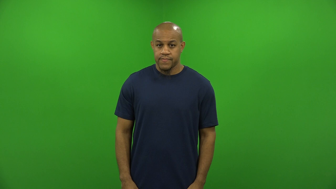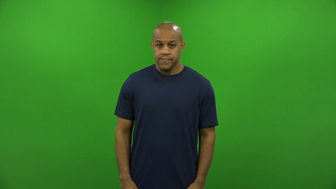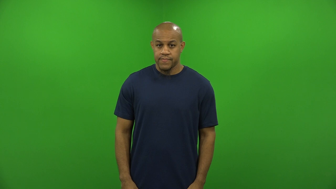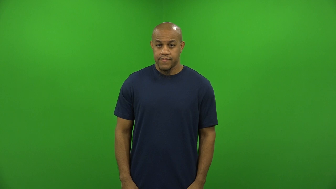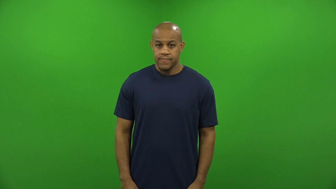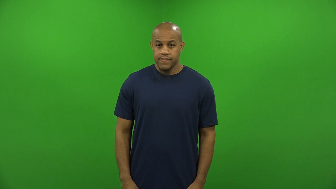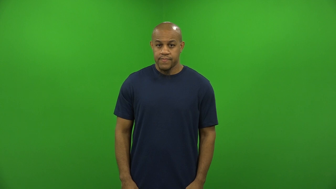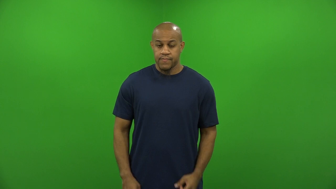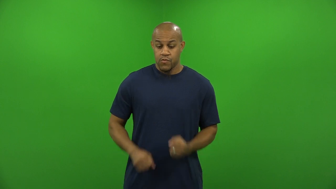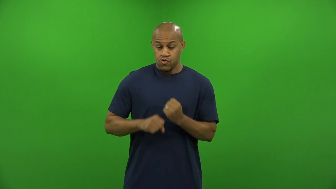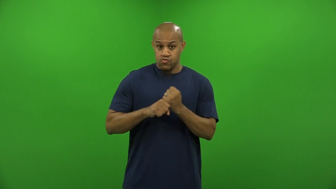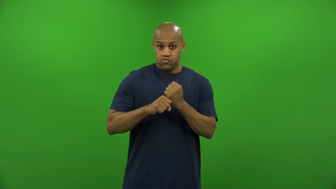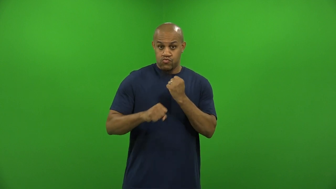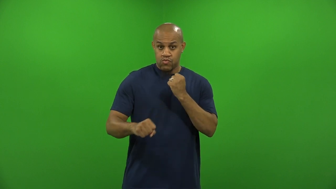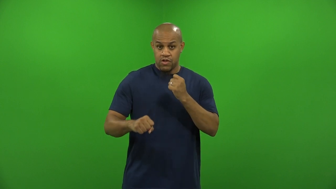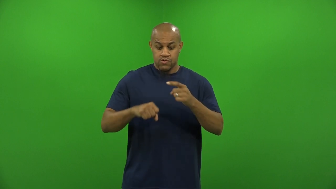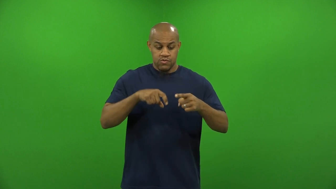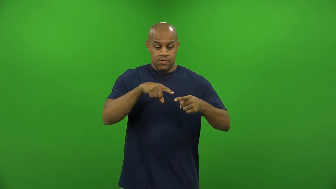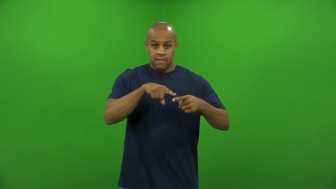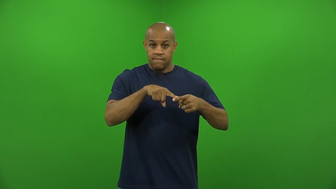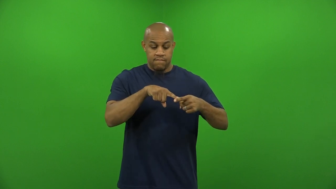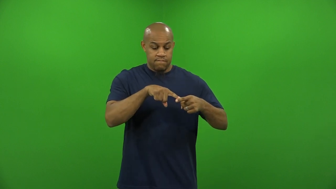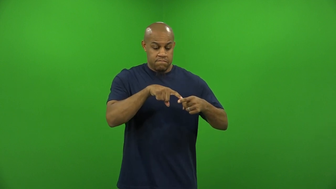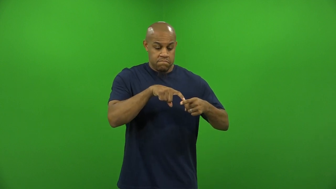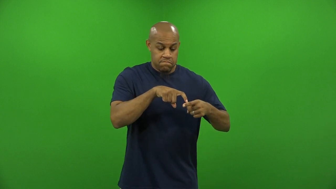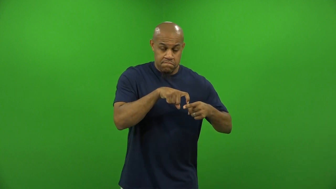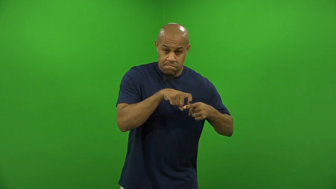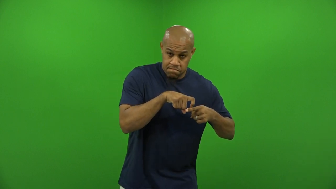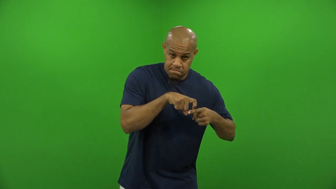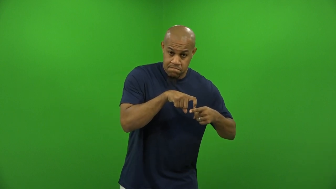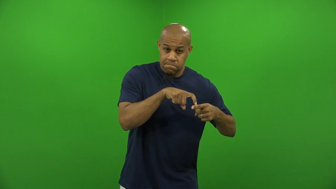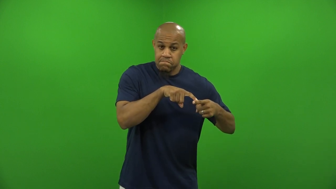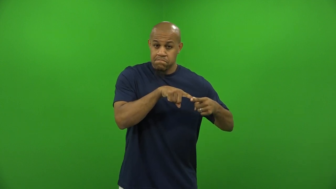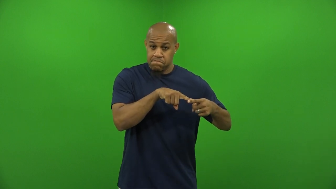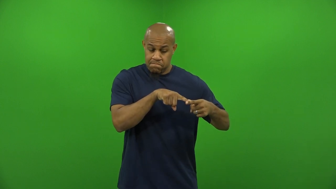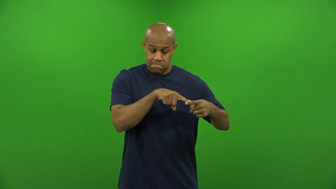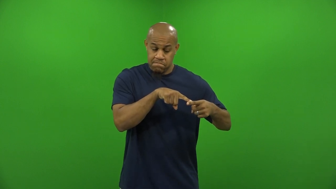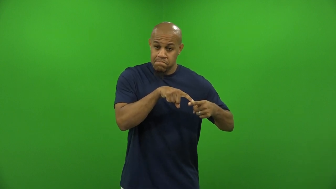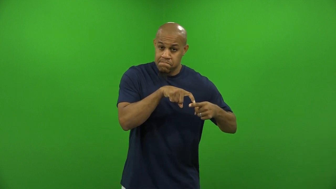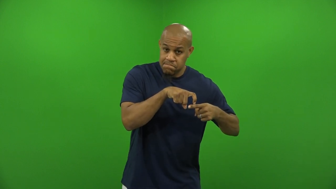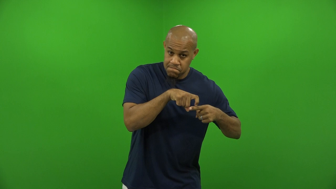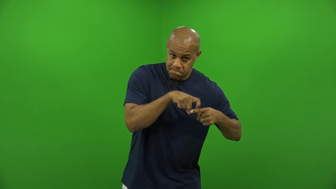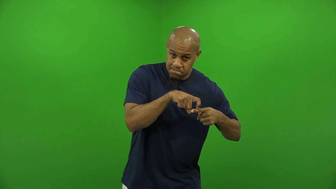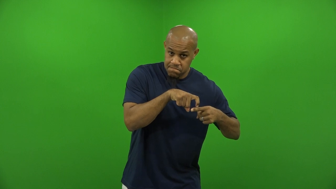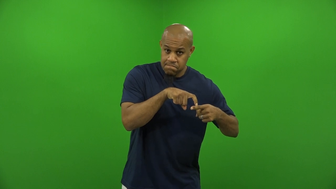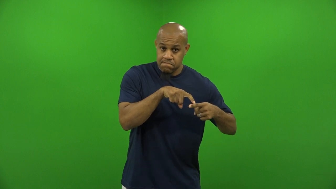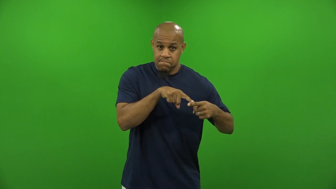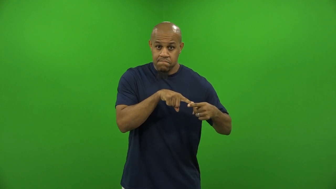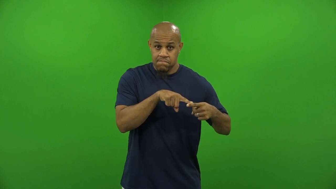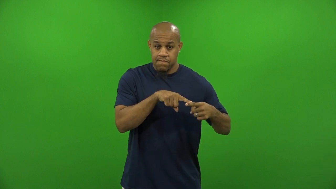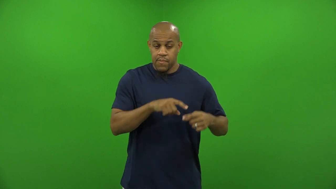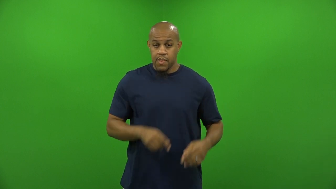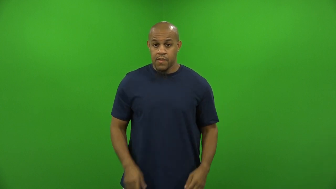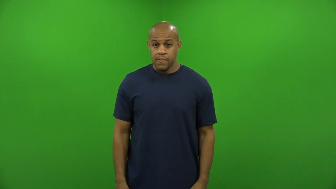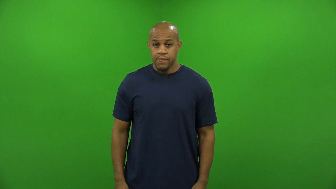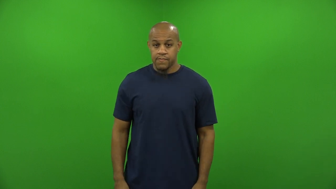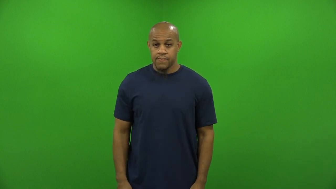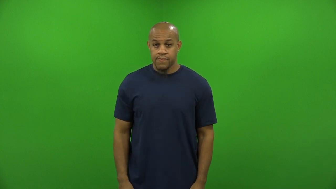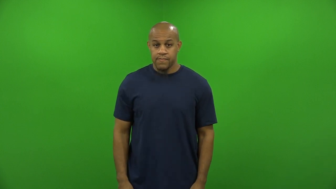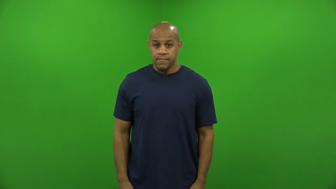Trunk flex stretch